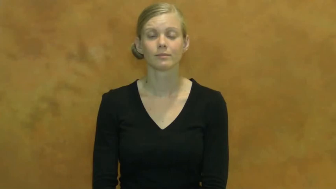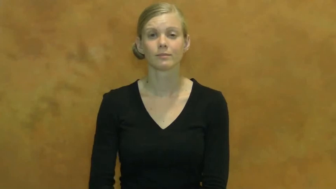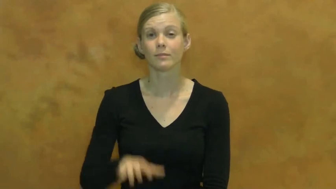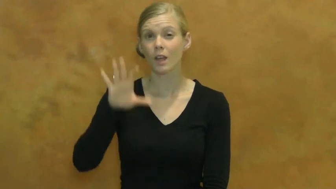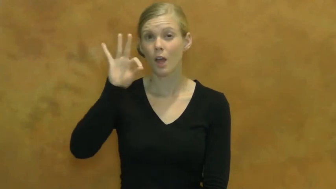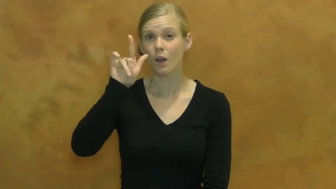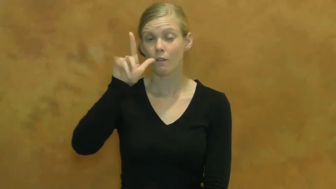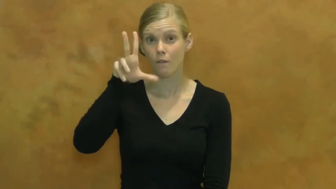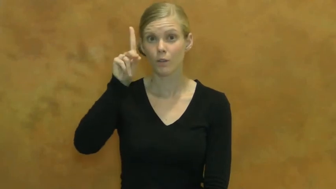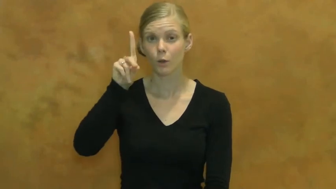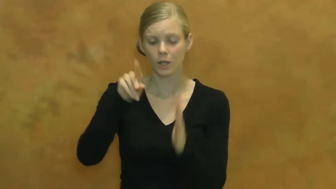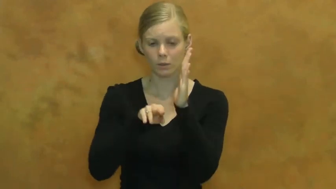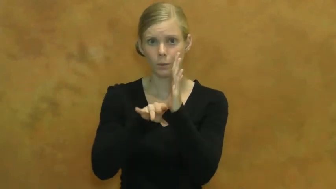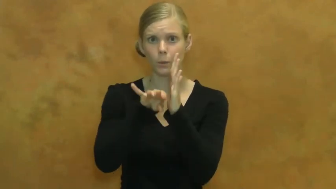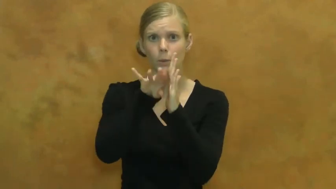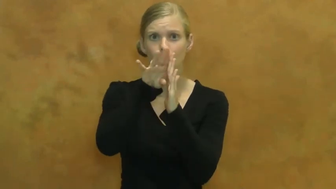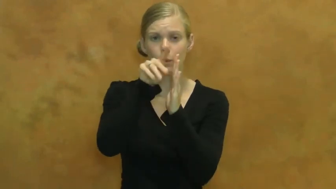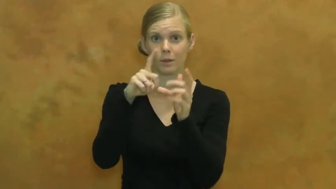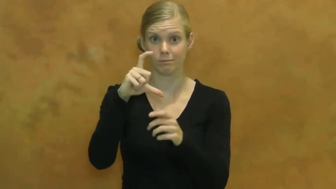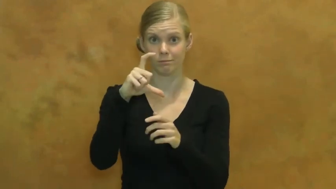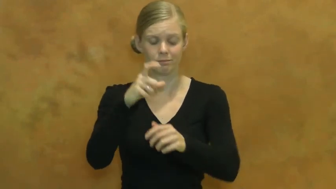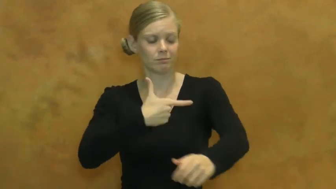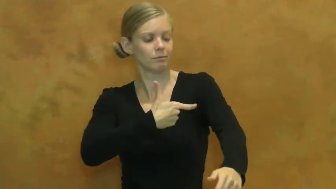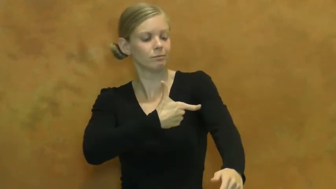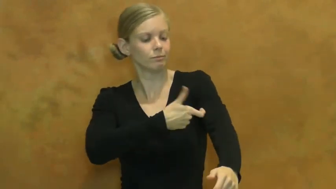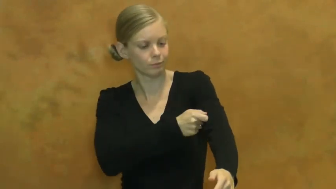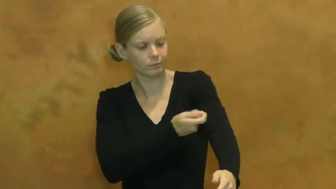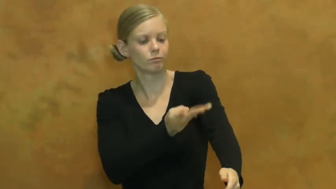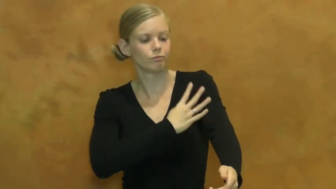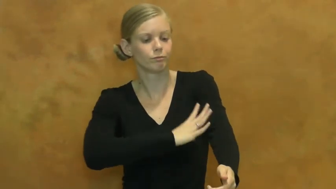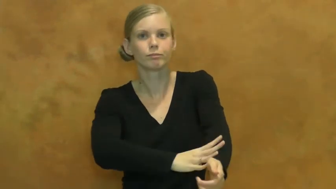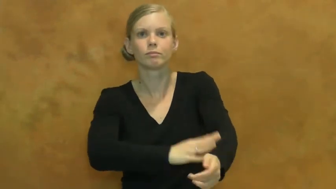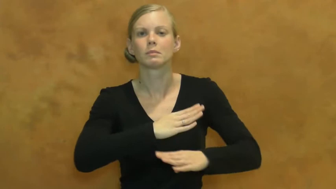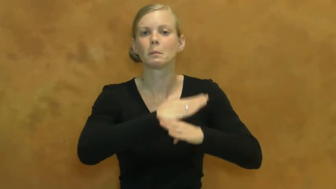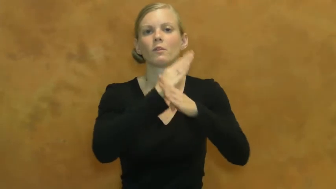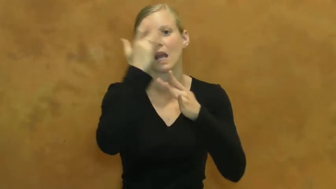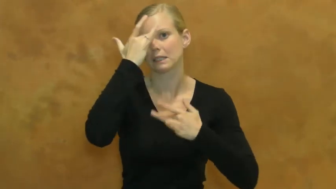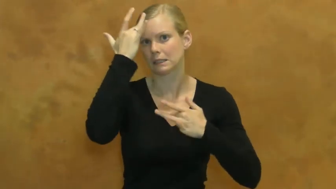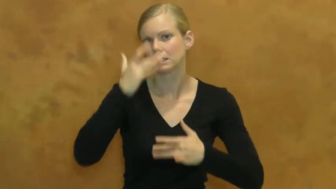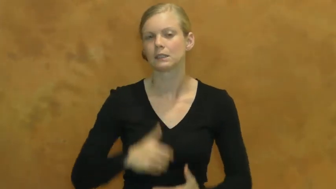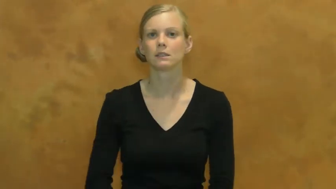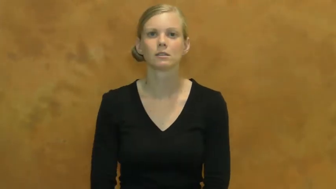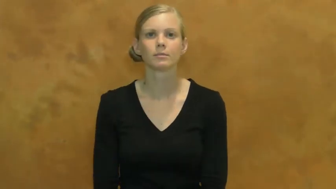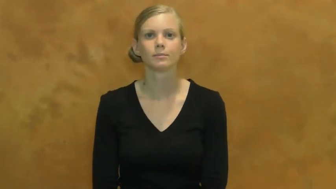vaccine